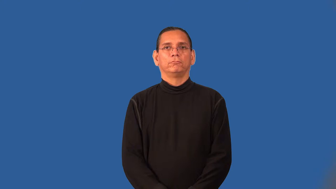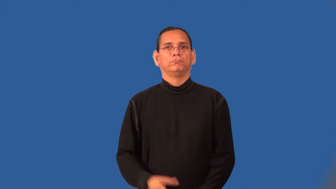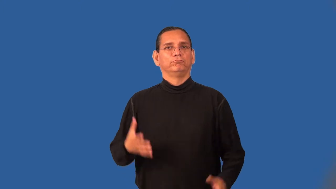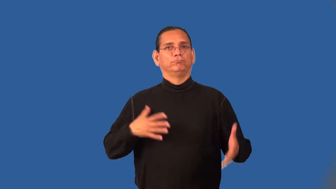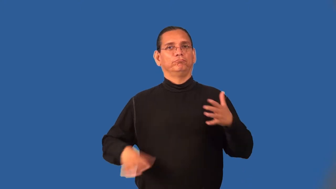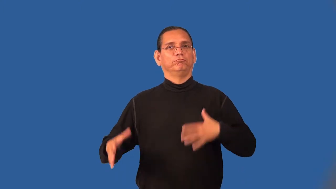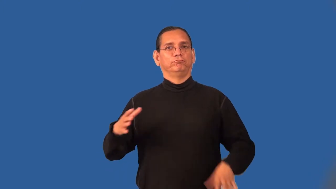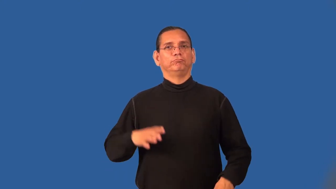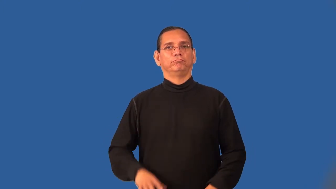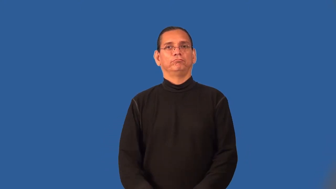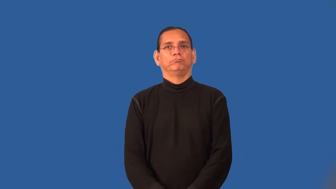style-clothes